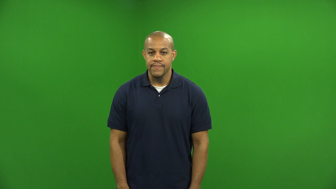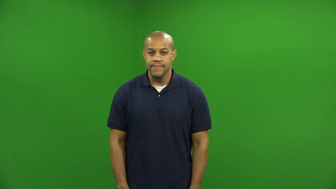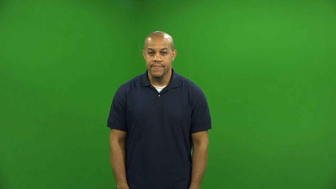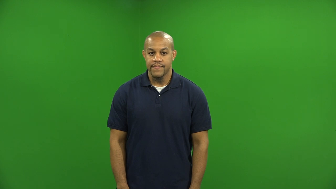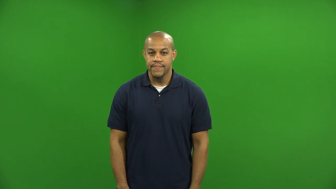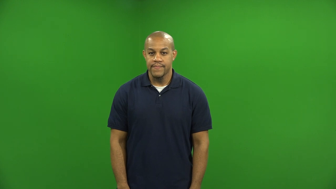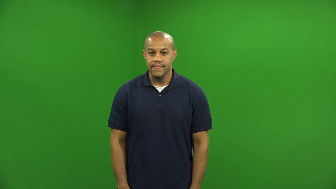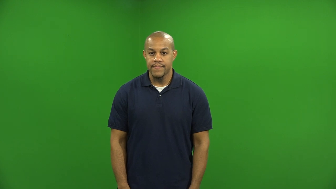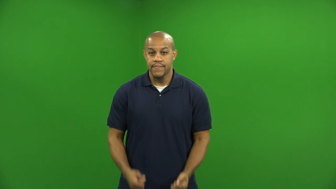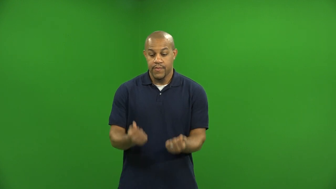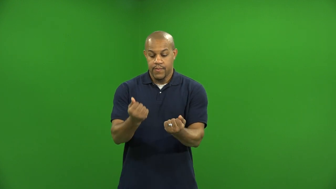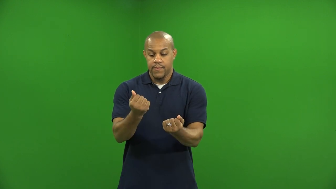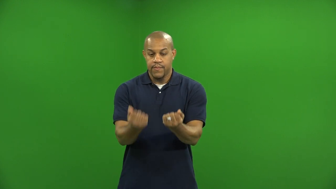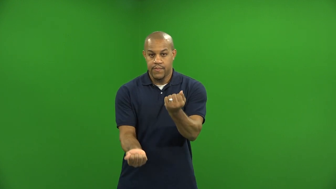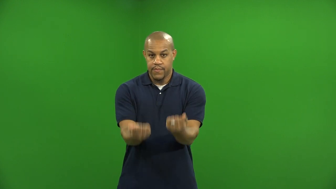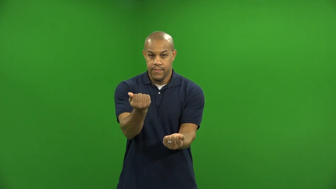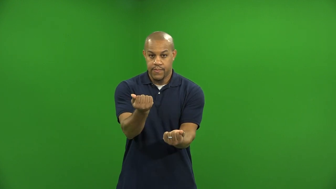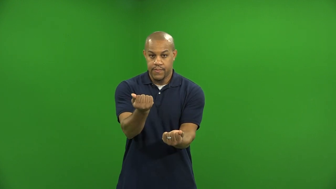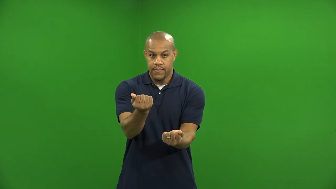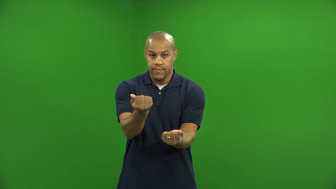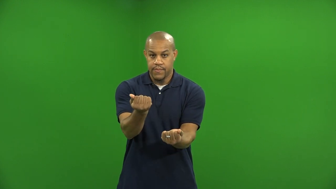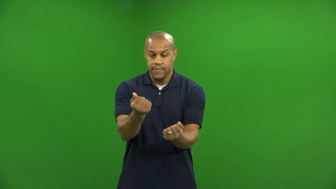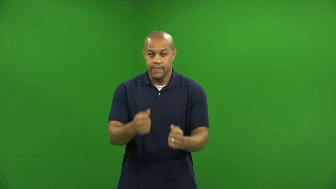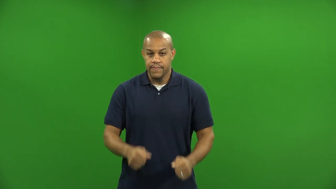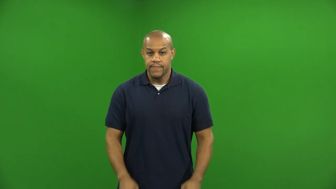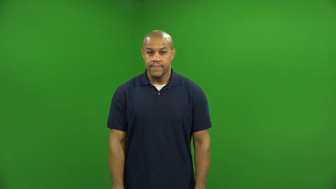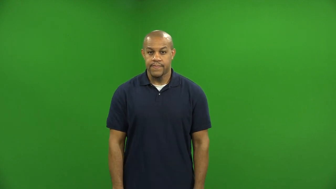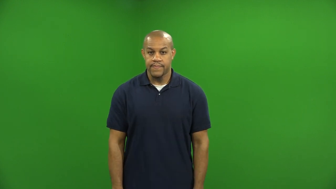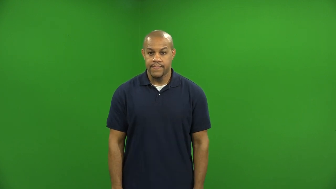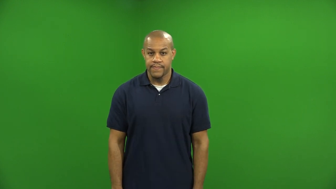Double hit